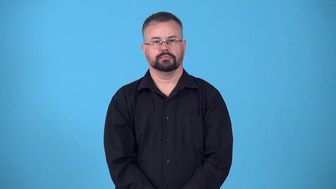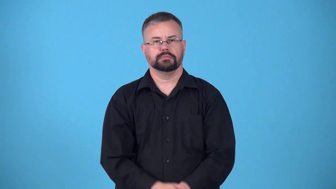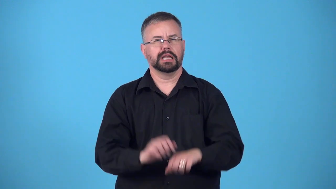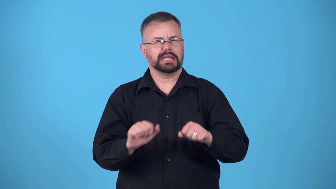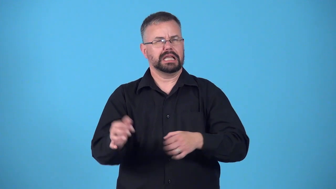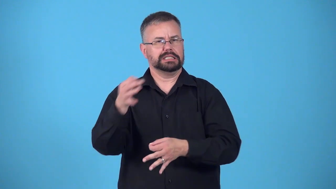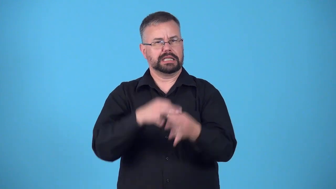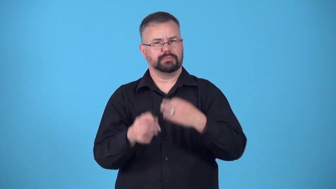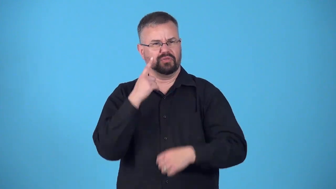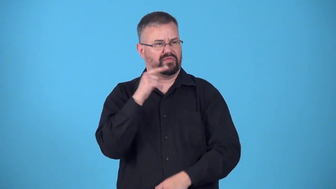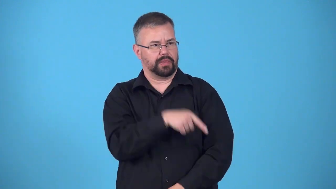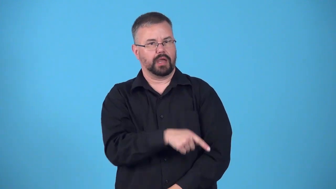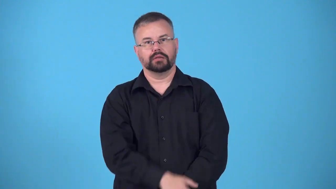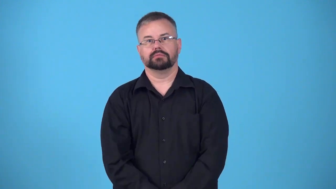interchangeable